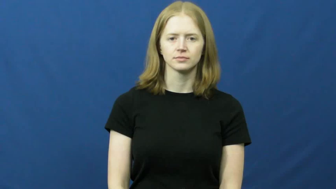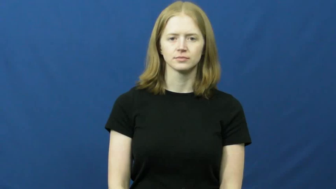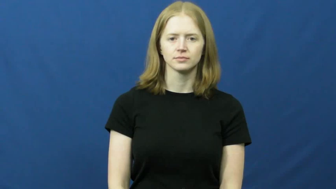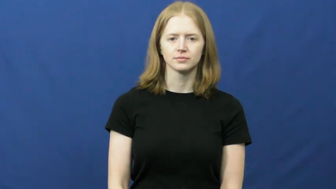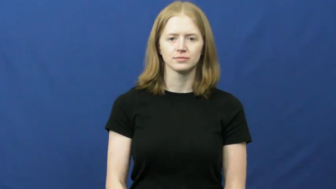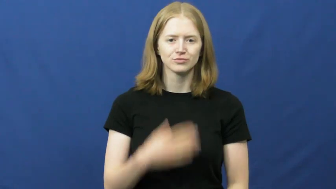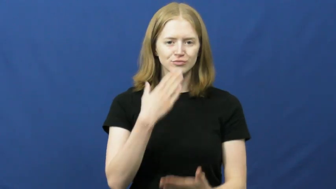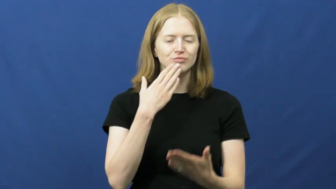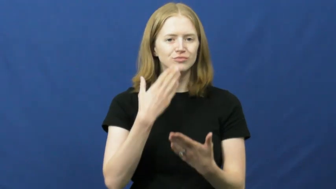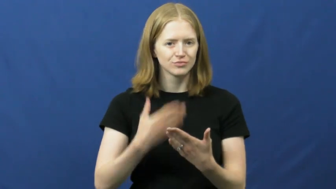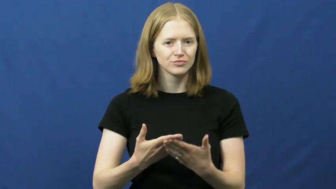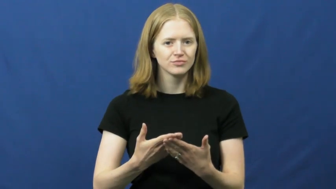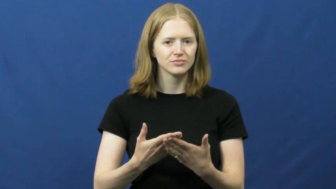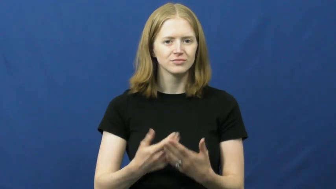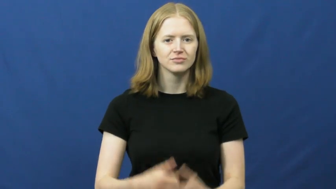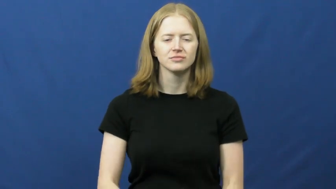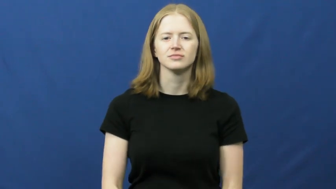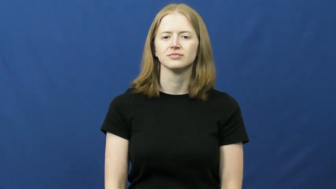swell,worthwhile